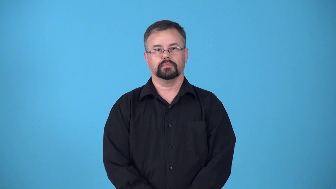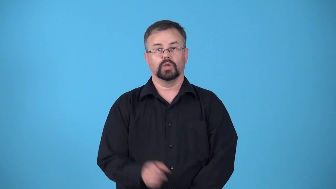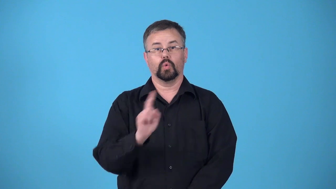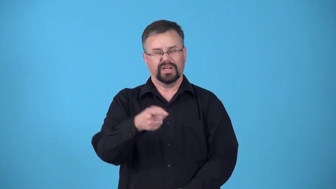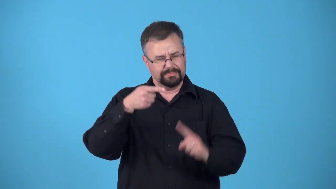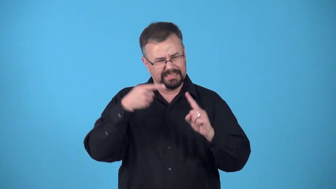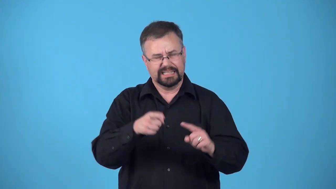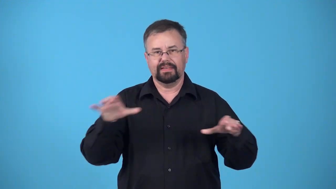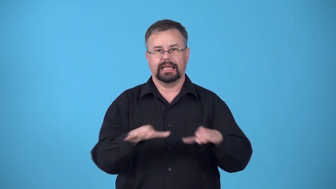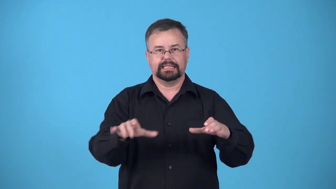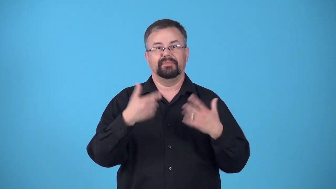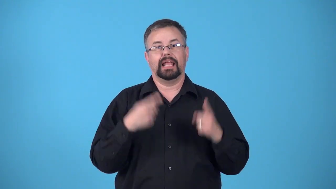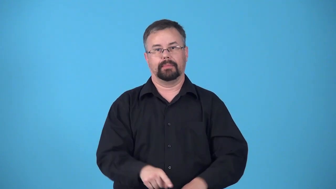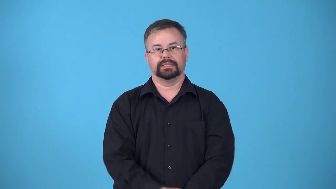center